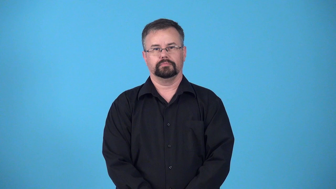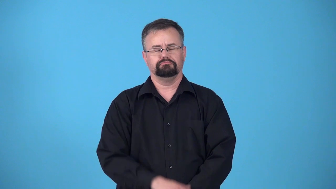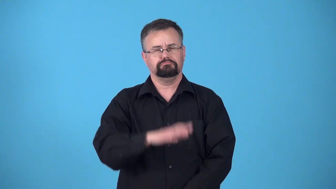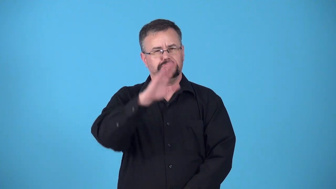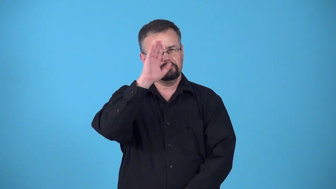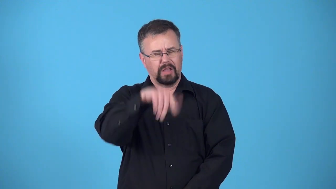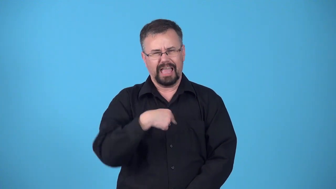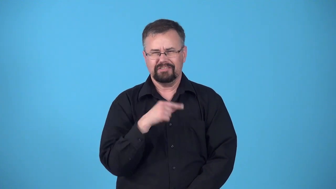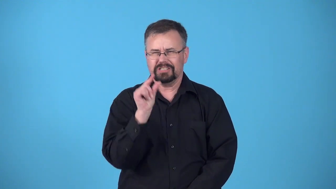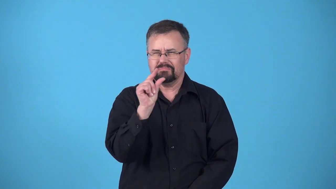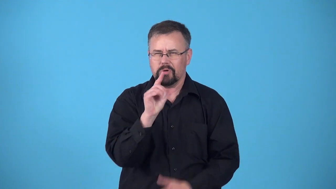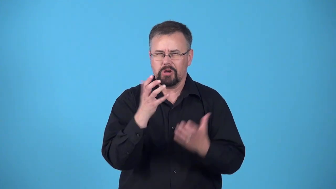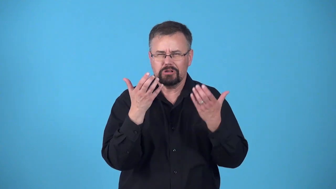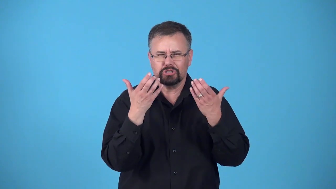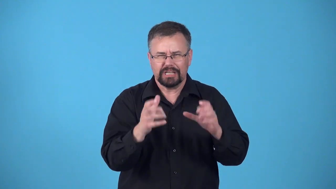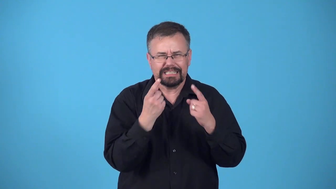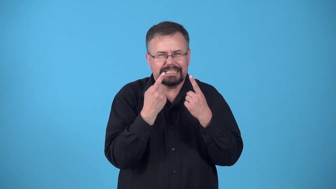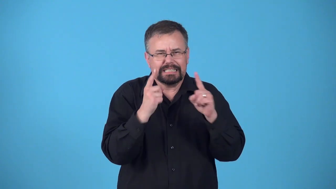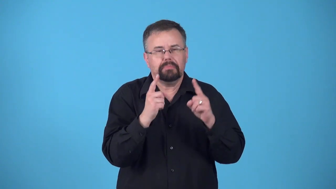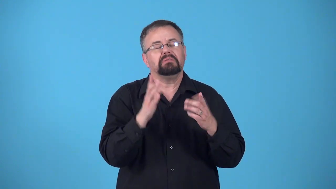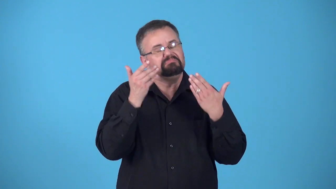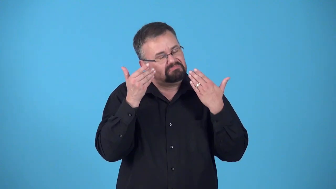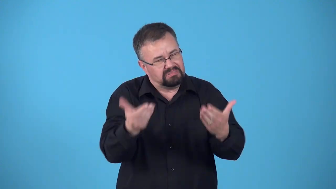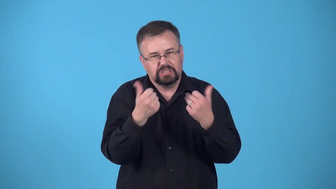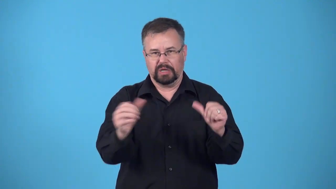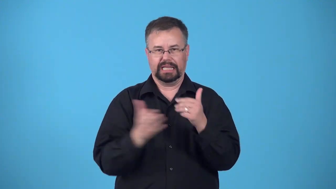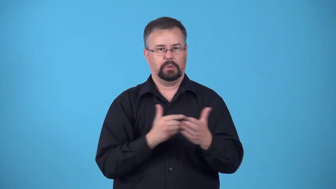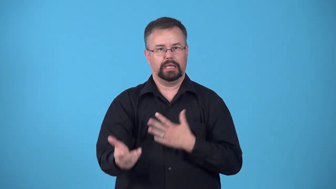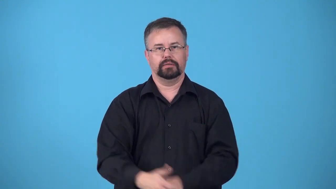a wing and a prayer